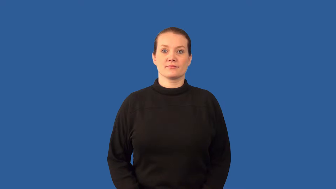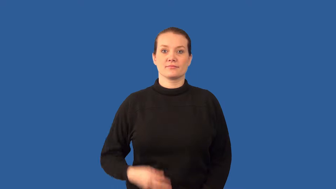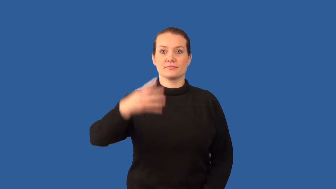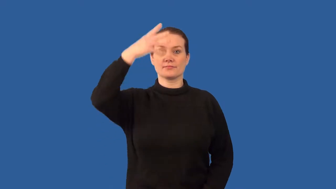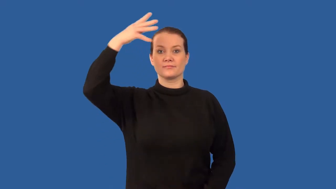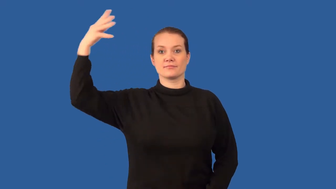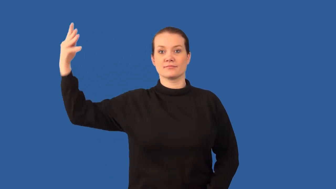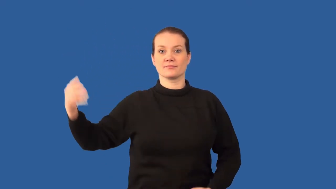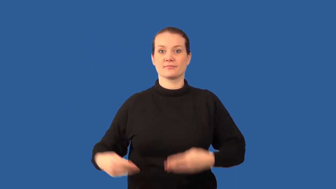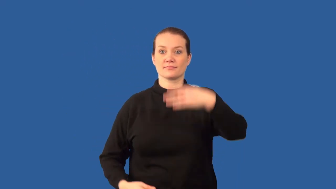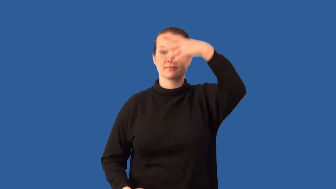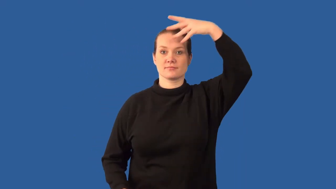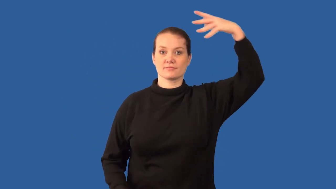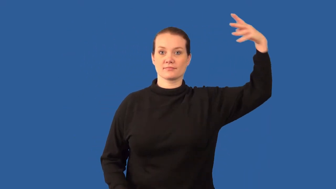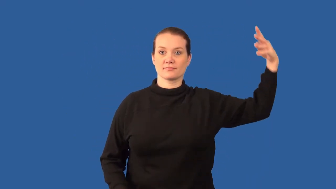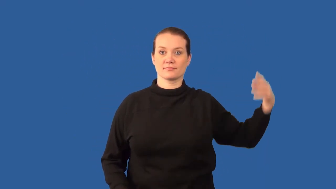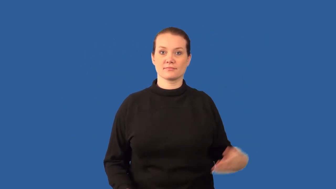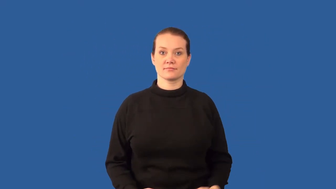cirrus